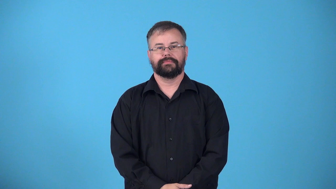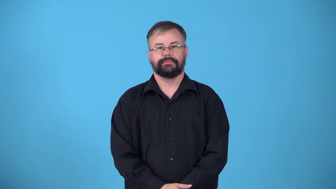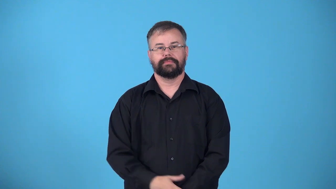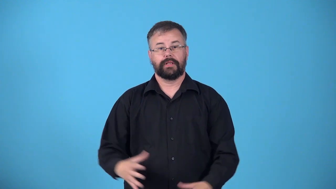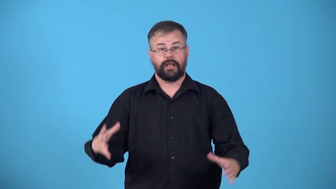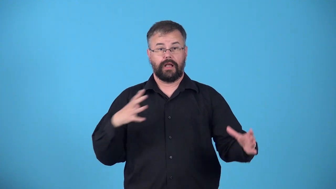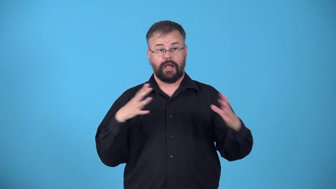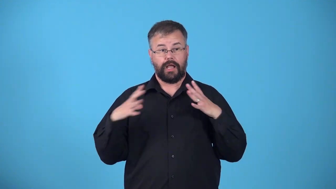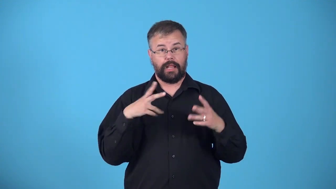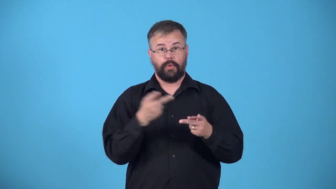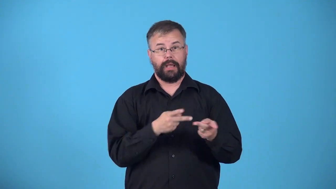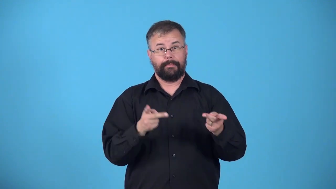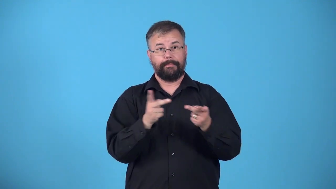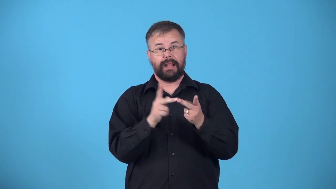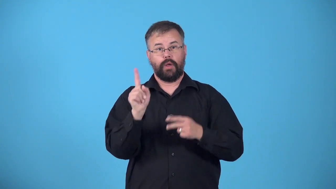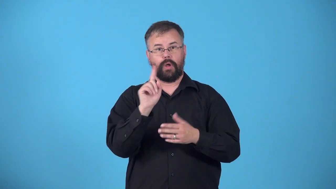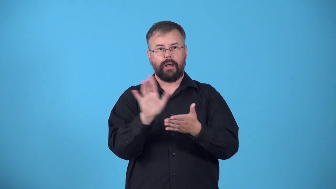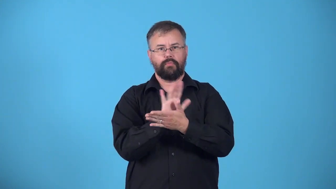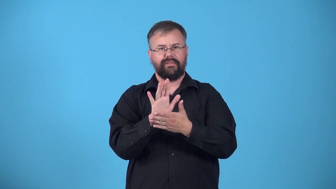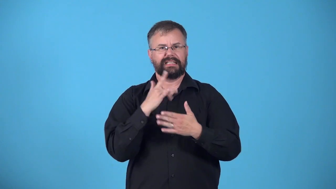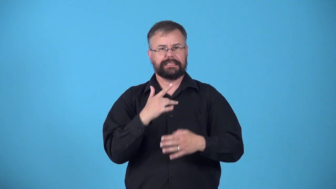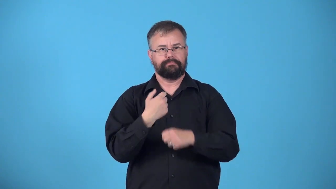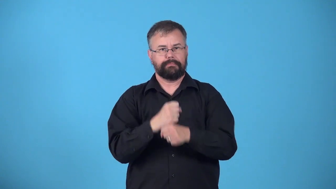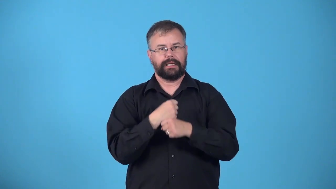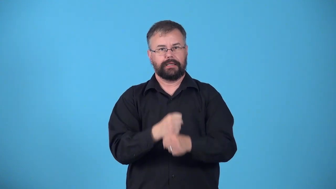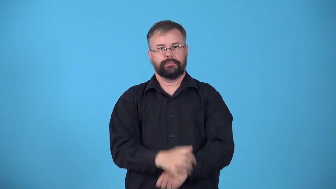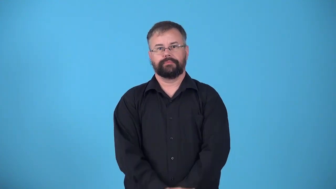hollywood